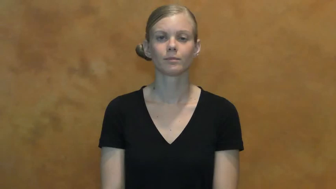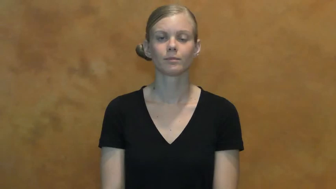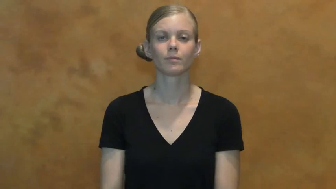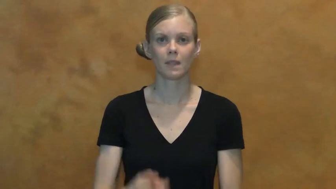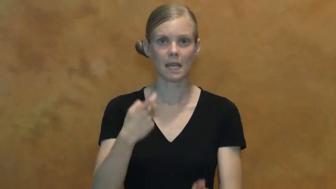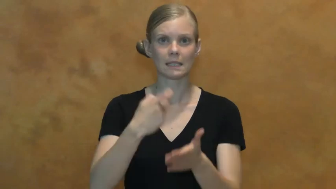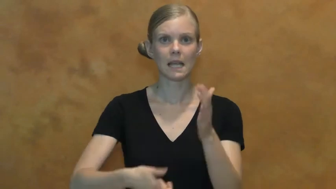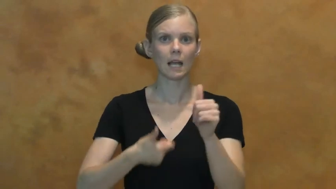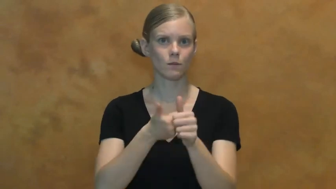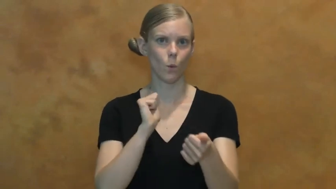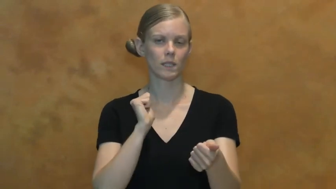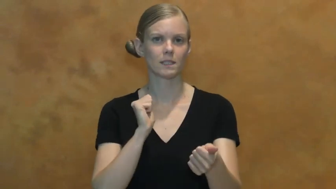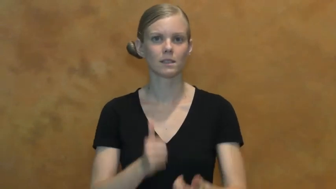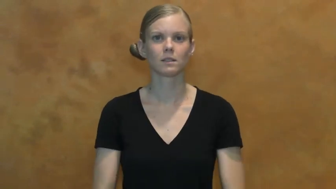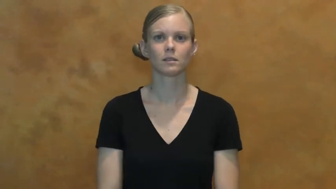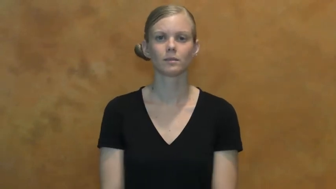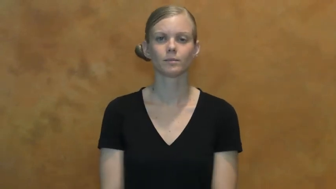tax avoidance